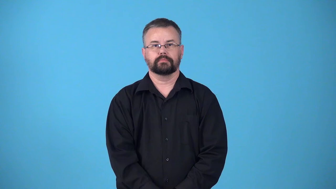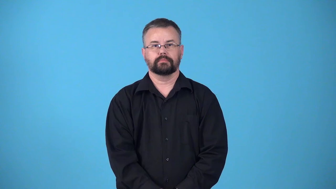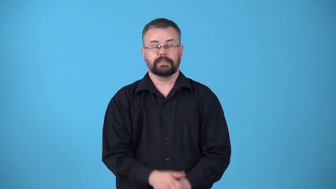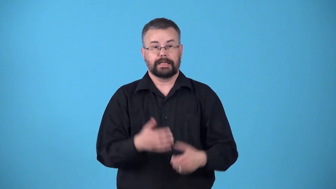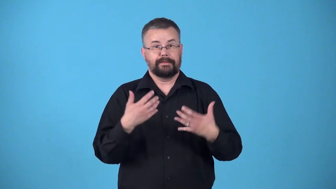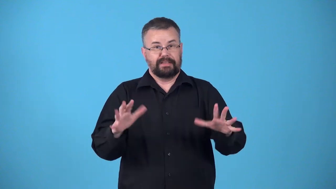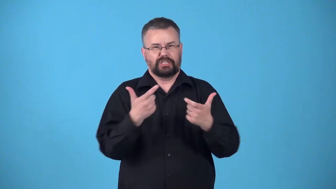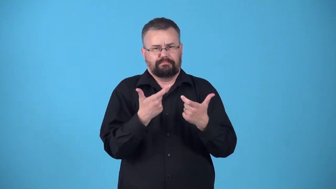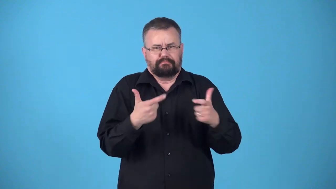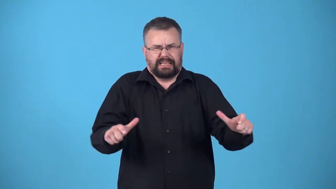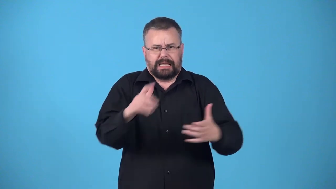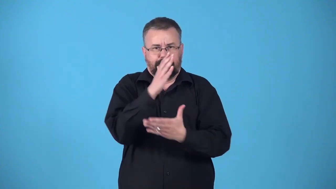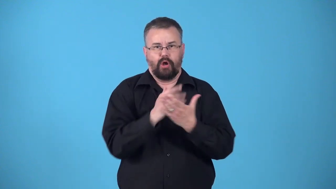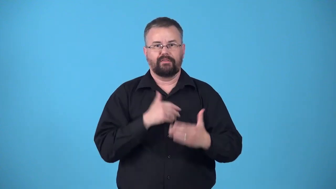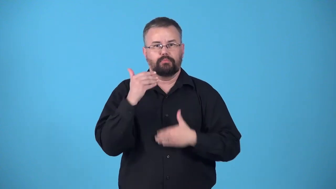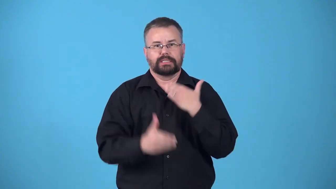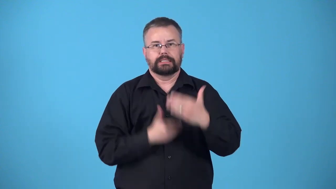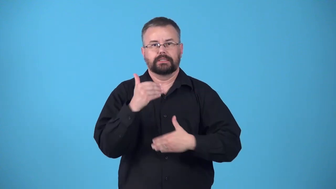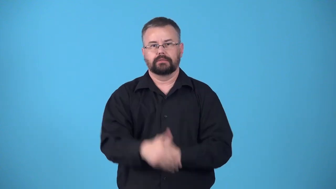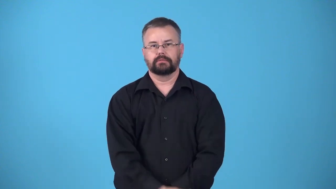get over the hump